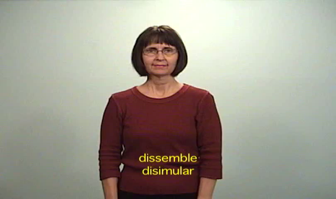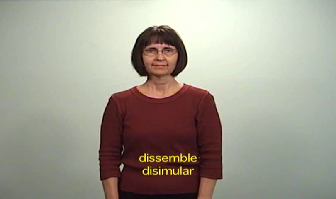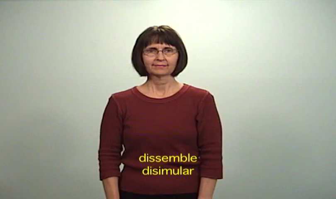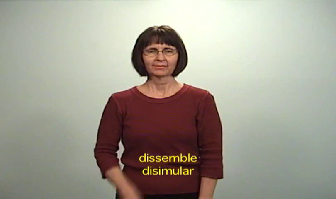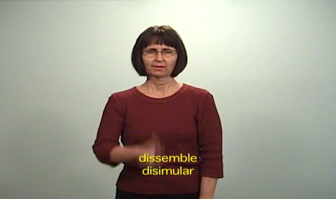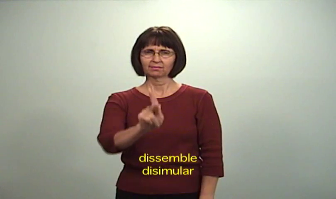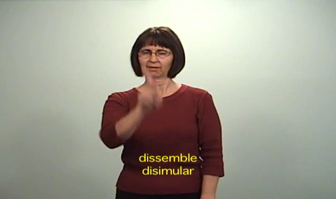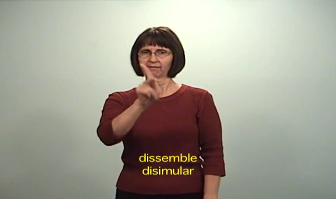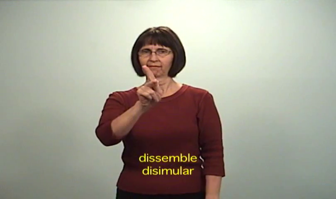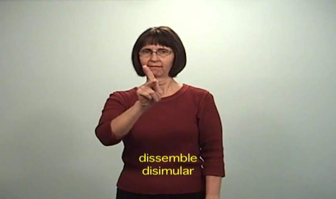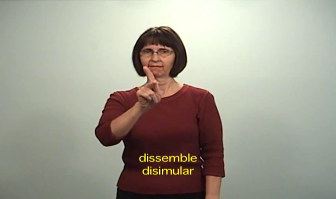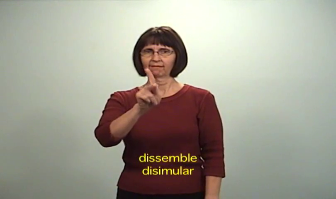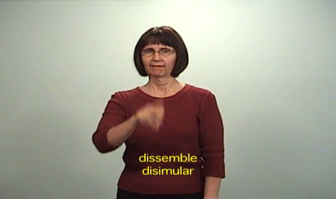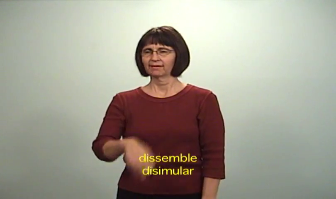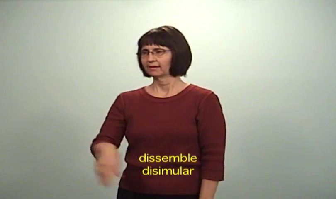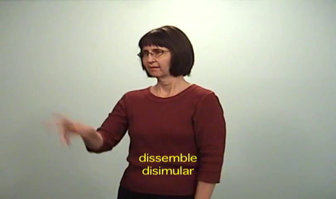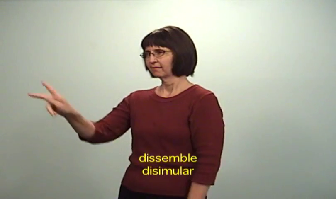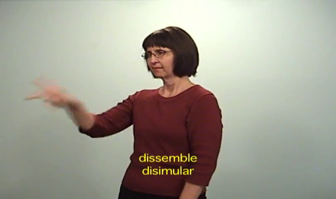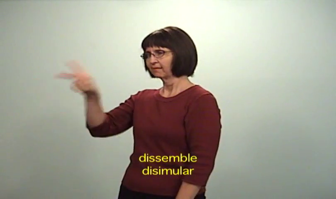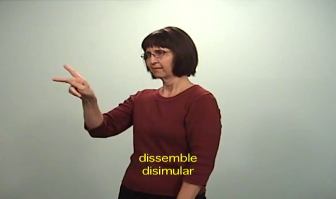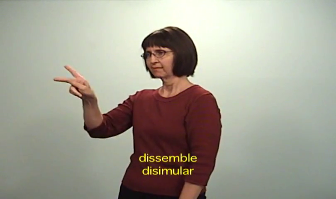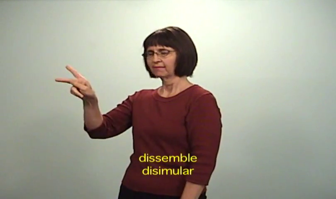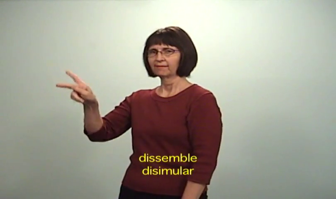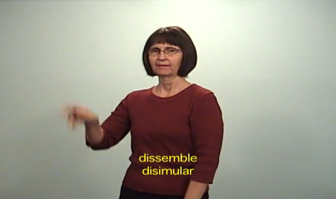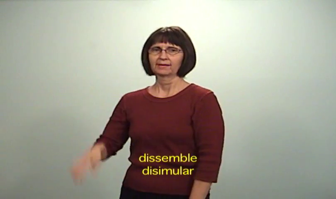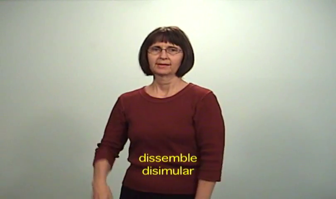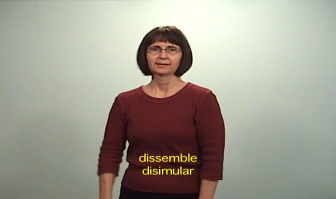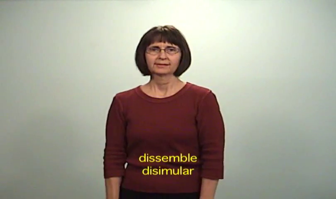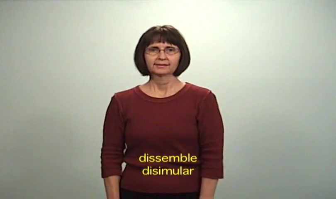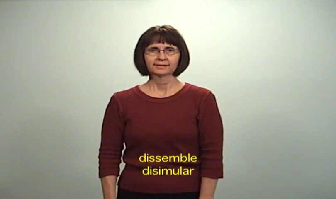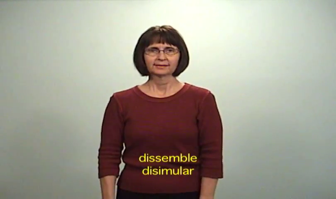Dissemble